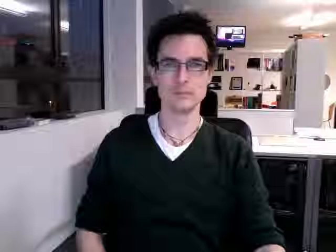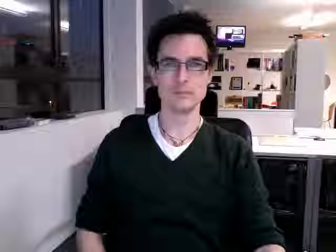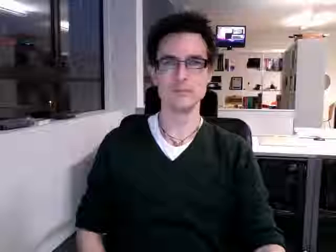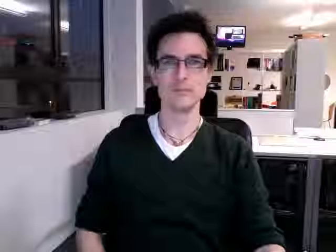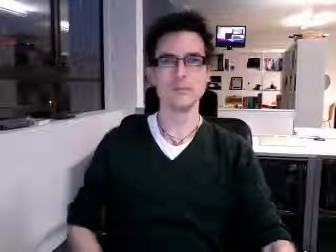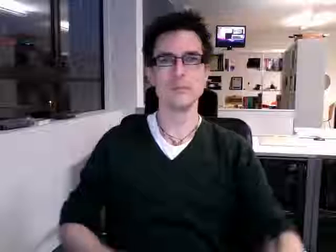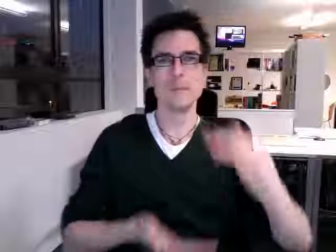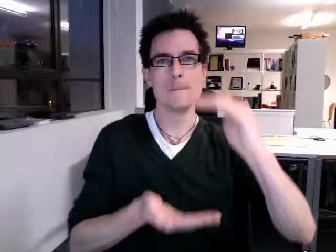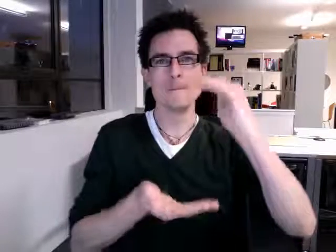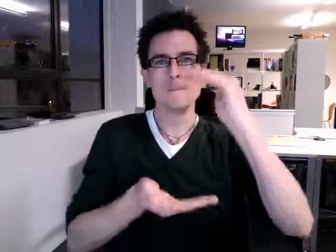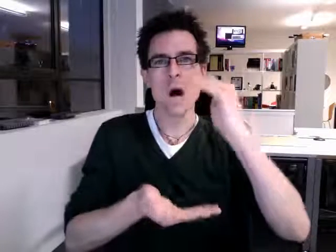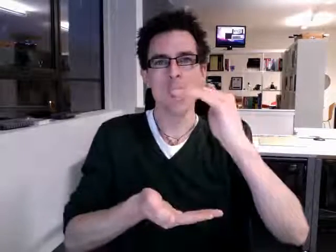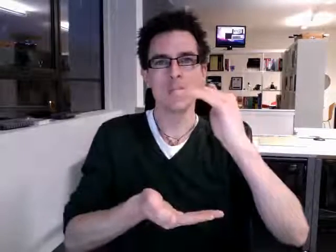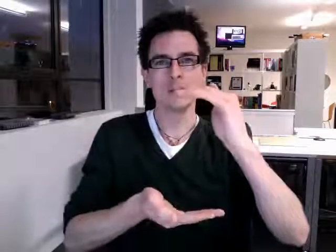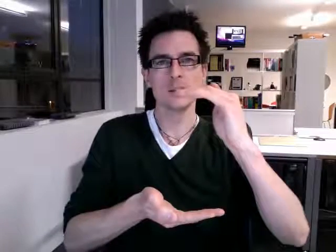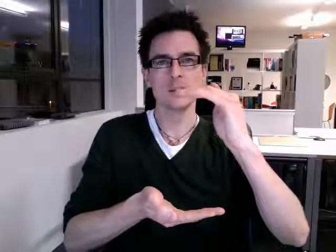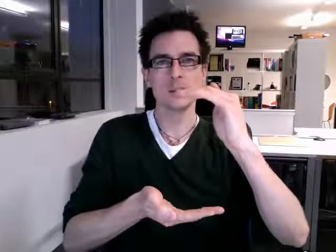pint